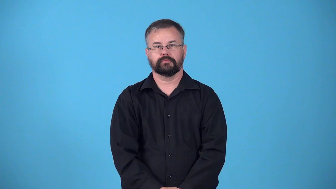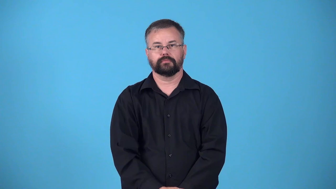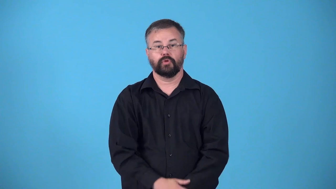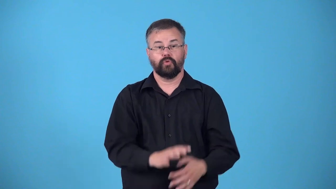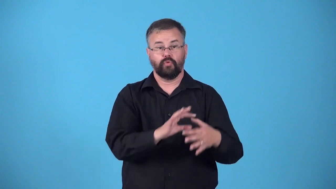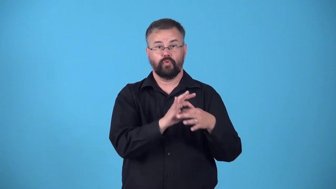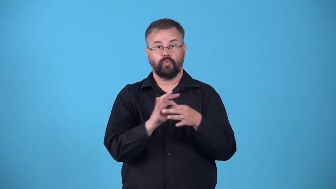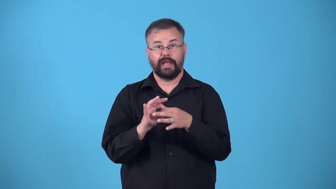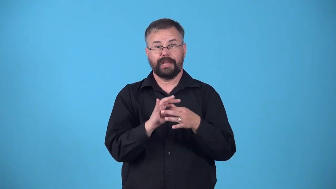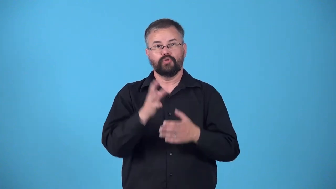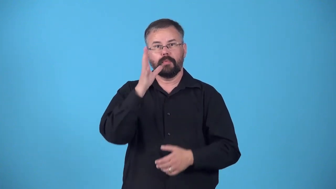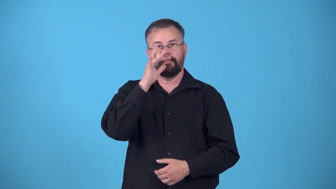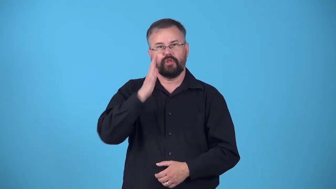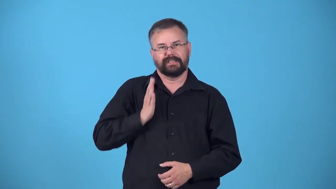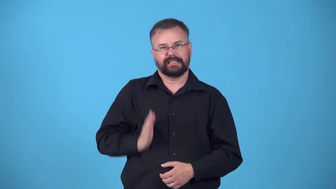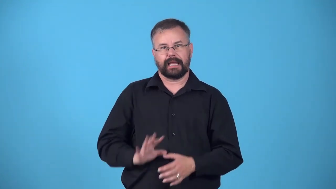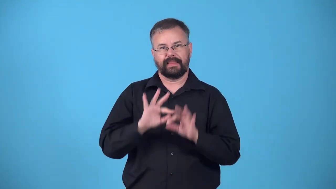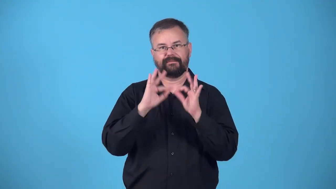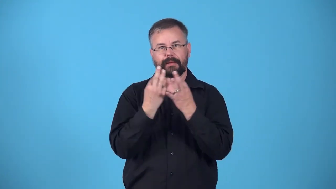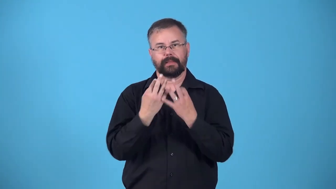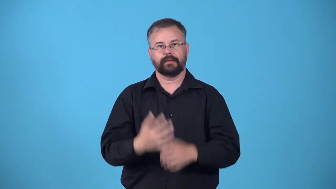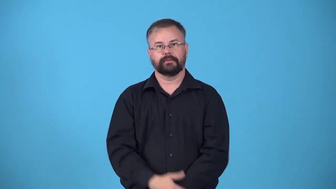enate,enation